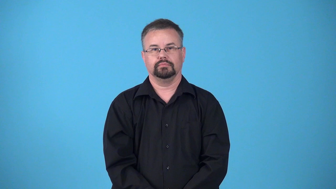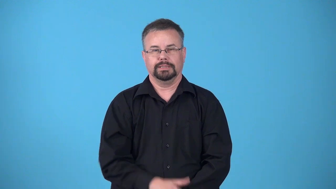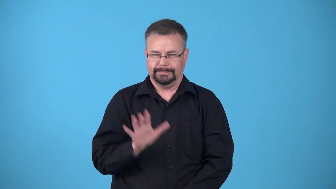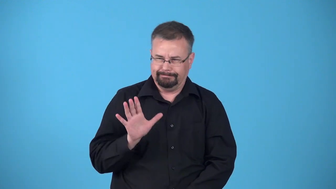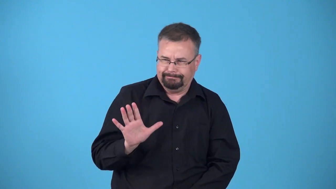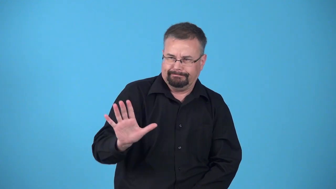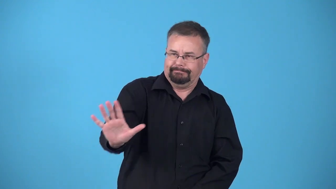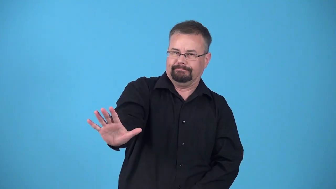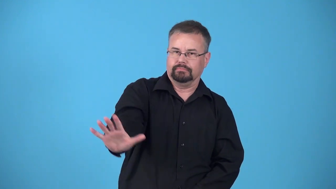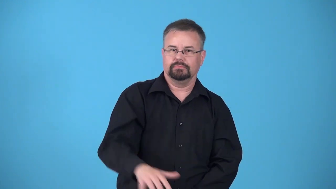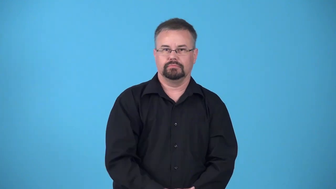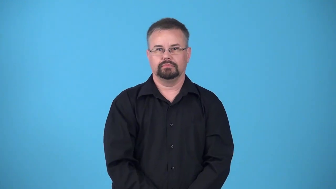keep at bay